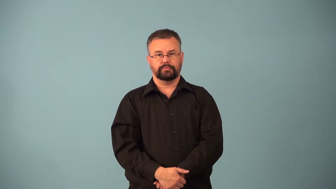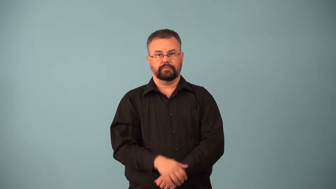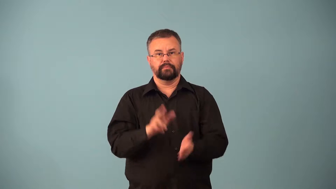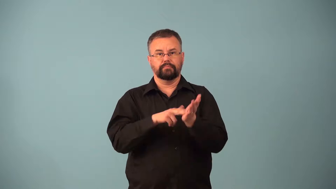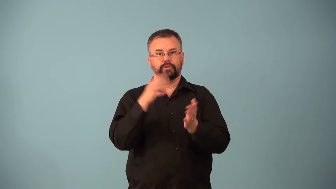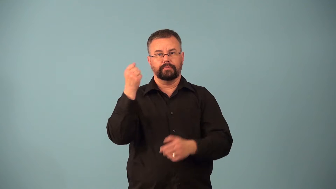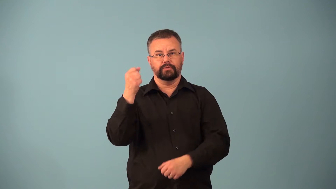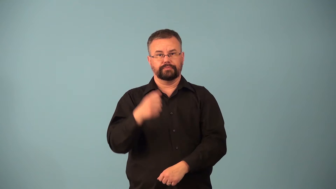buttermilk